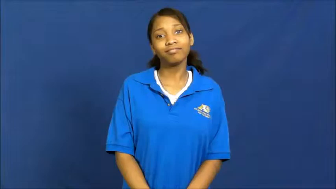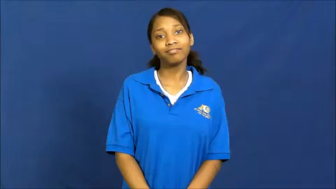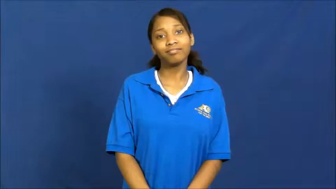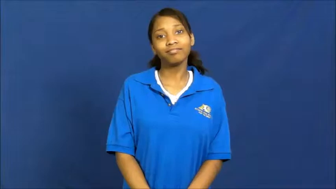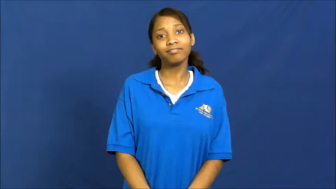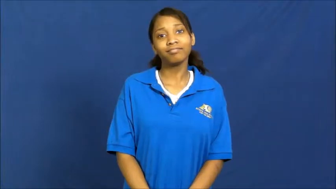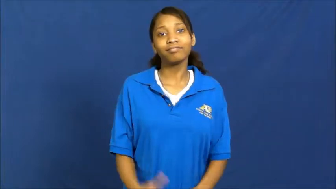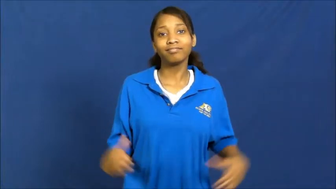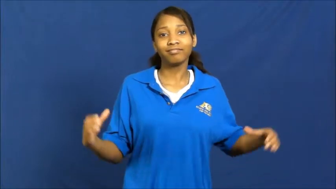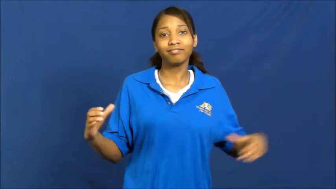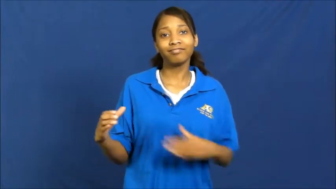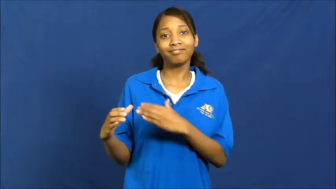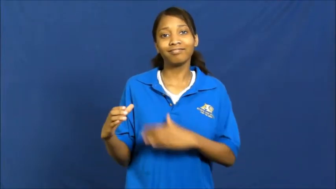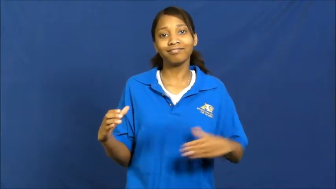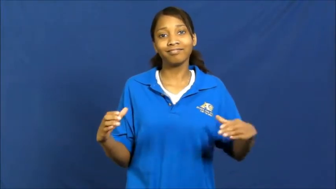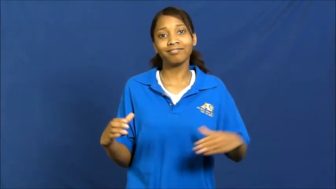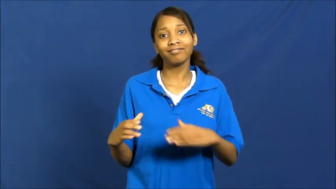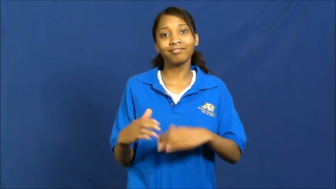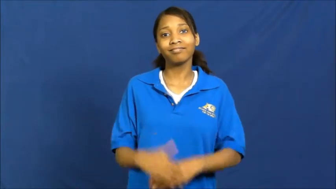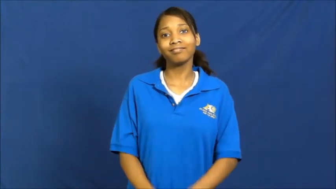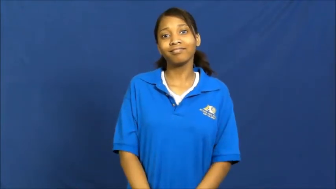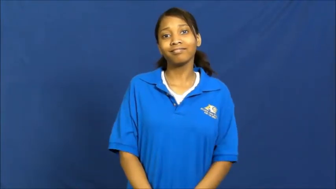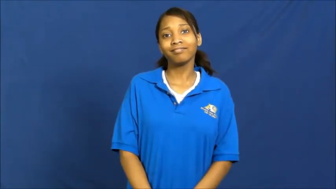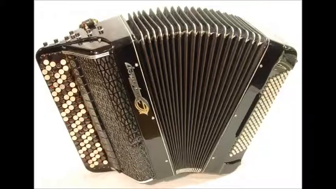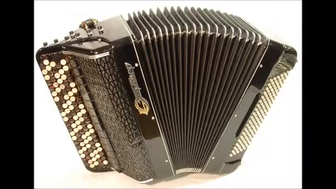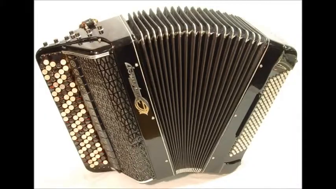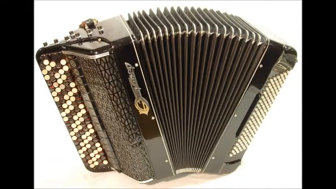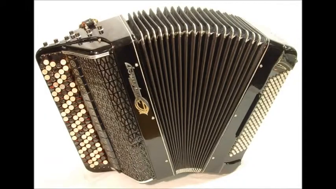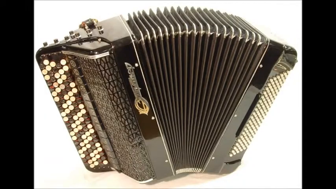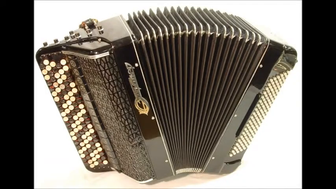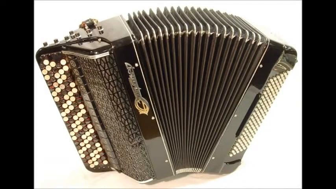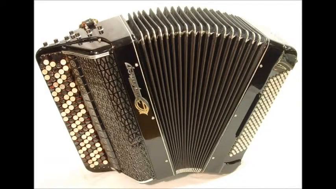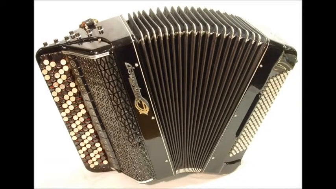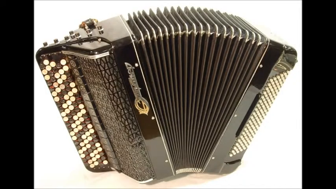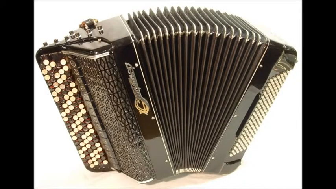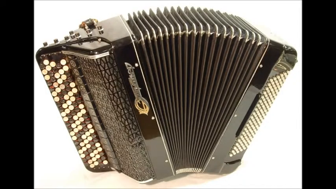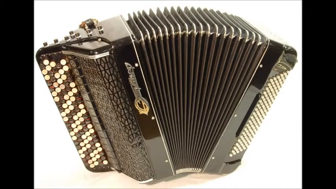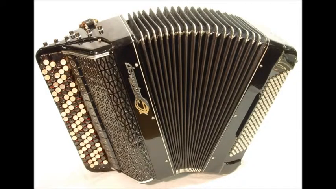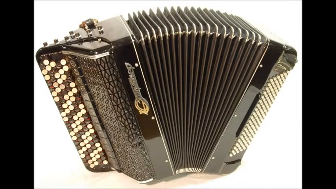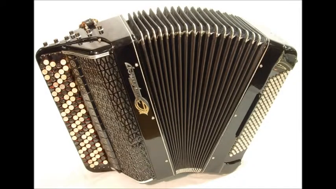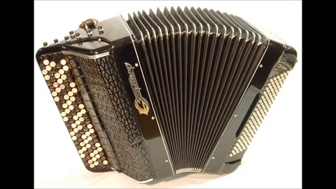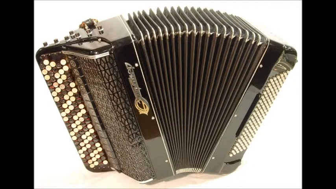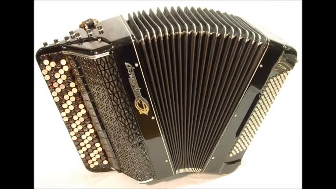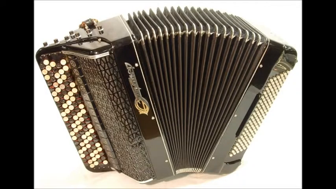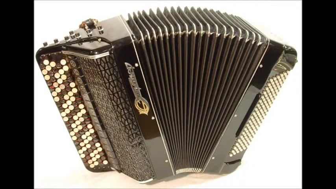accordion,concertina,squeezebox